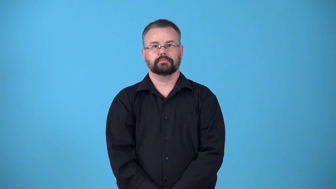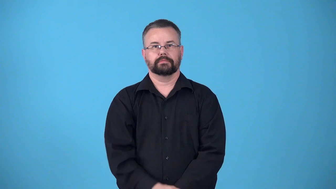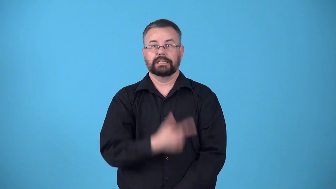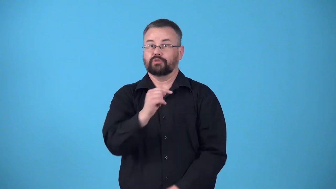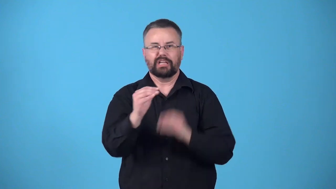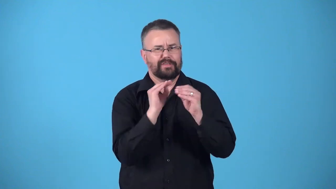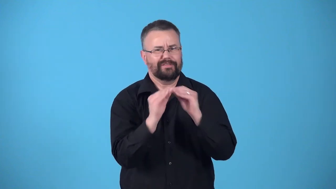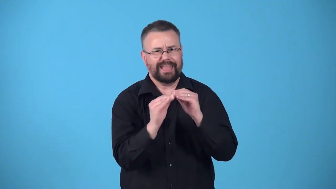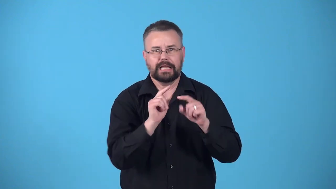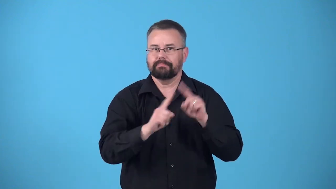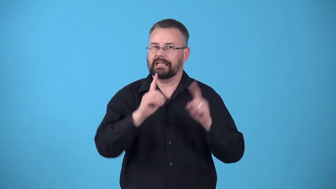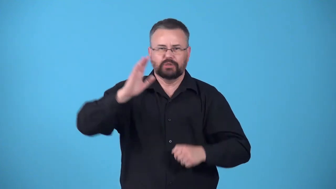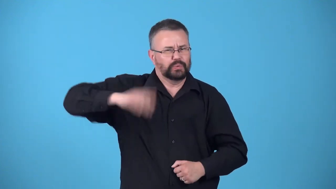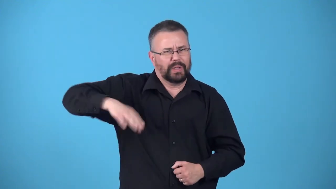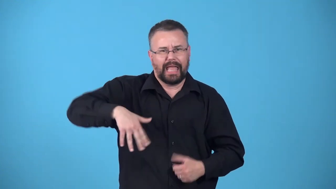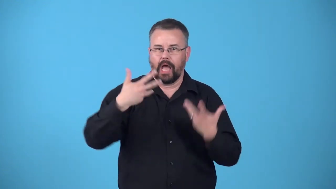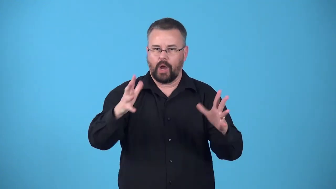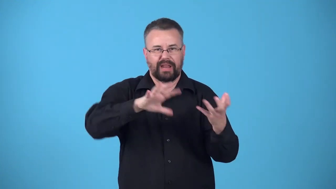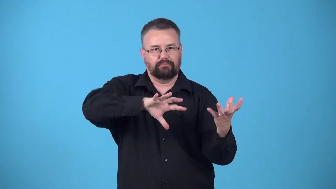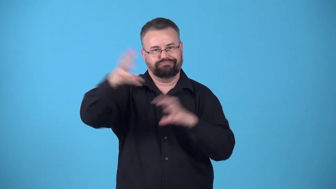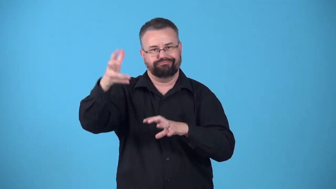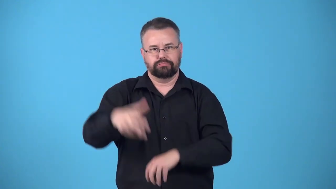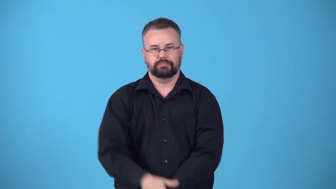close the stable door after the horse has bolted